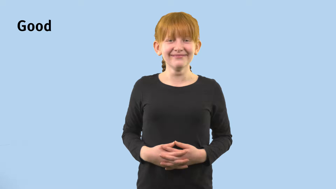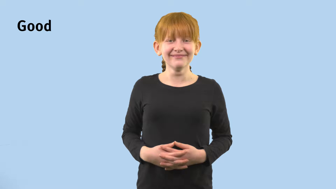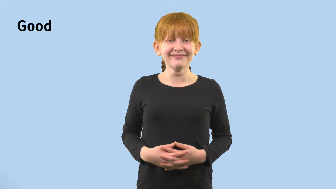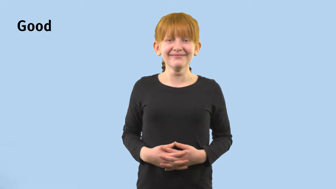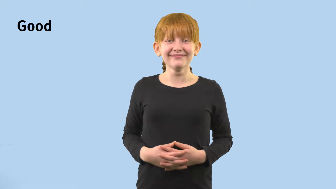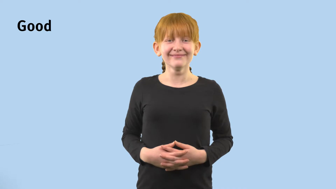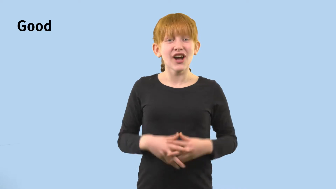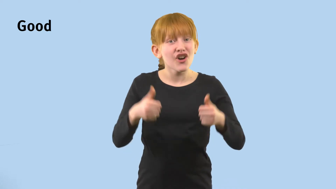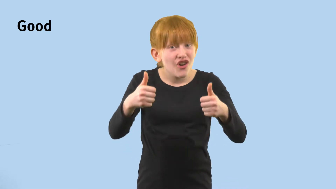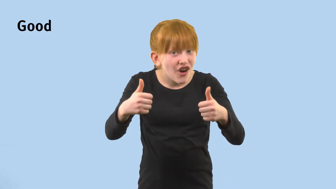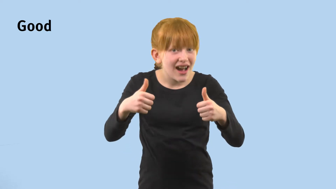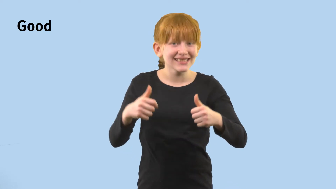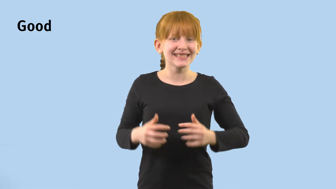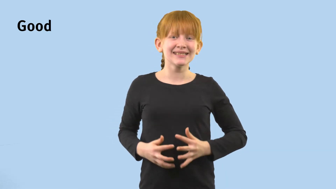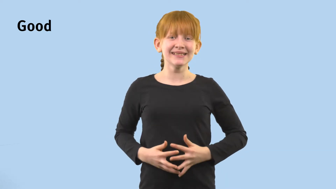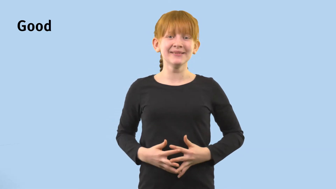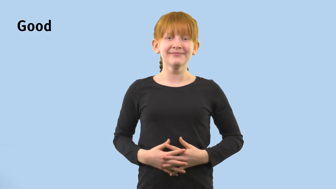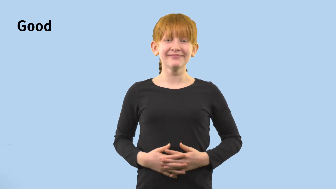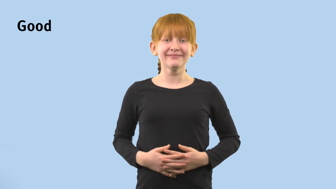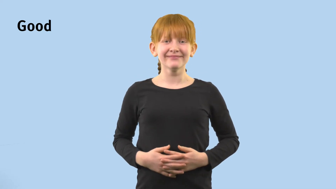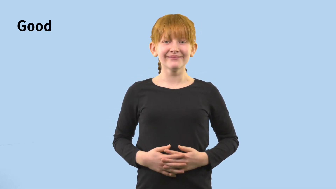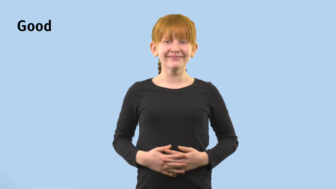Good